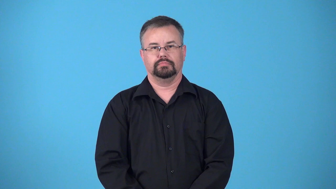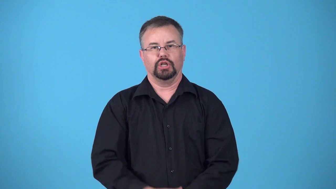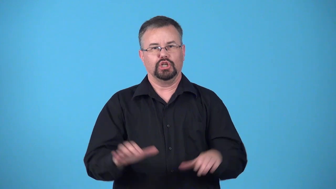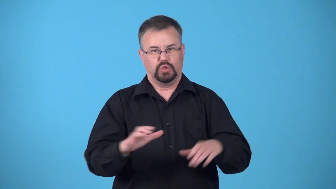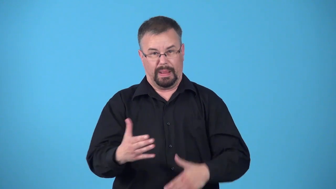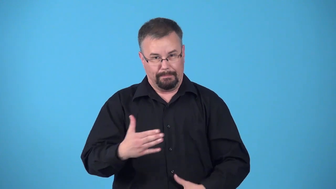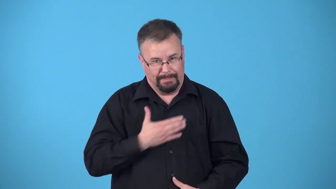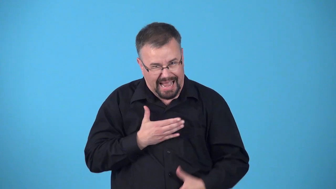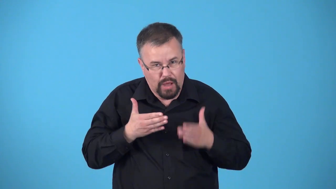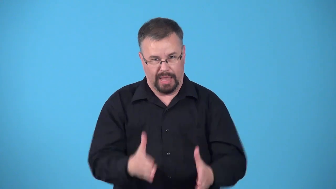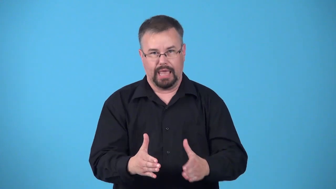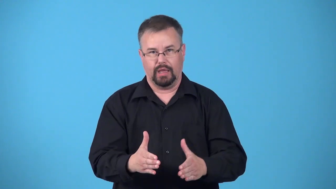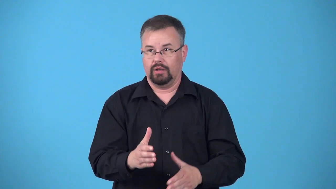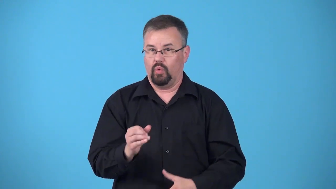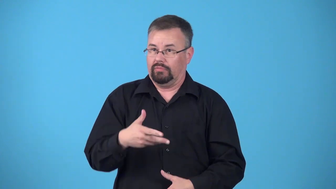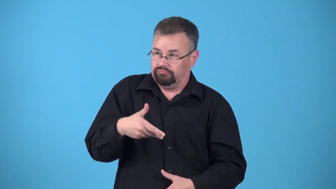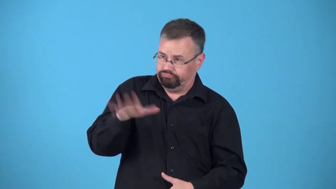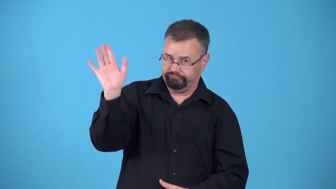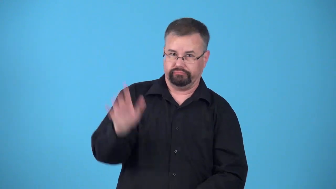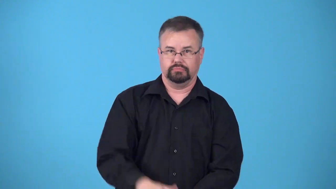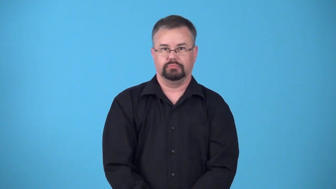my way or the highway